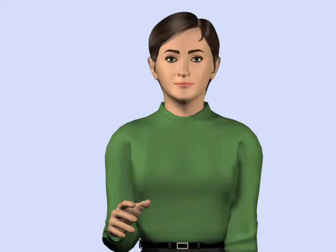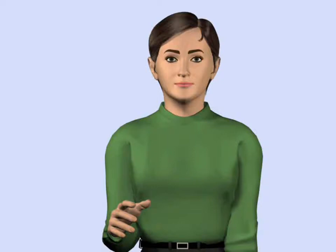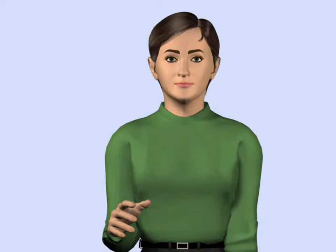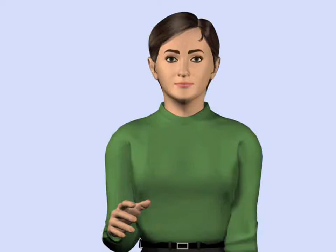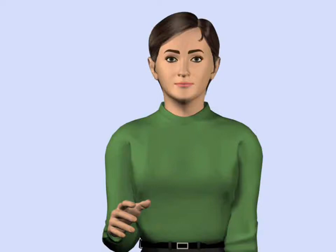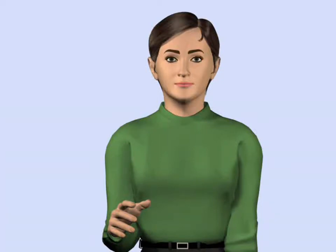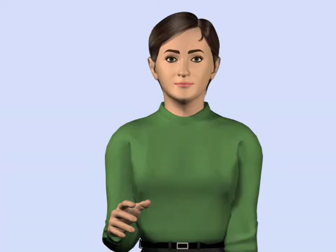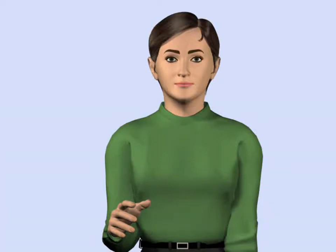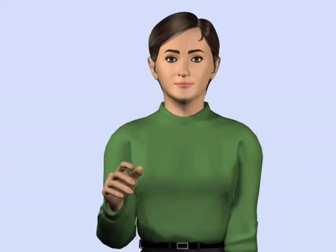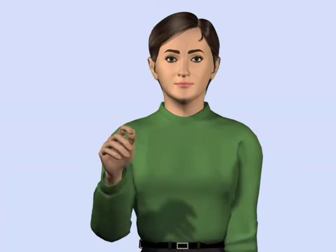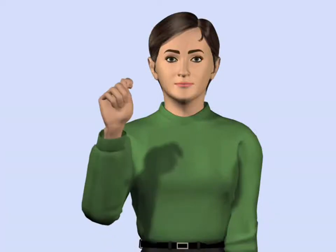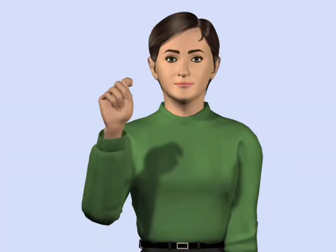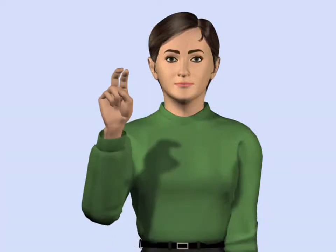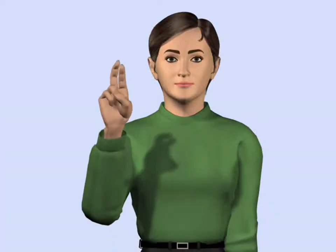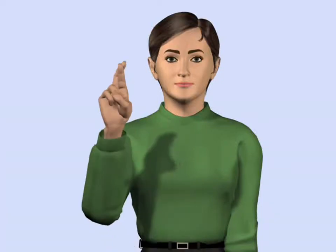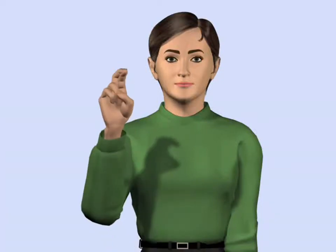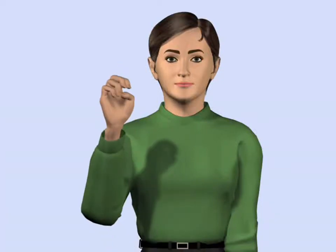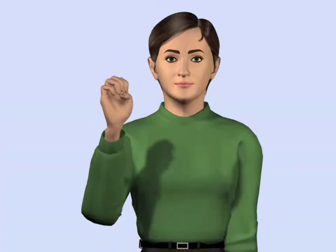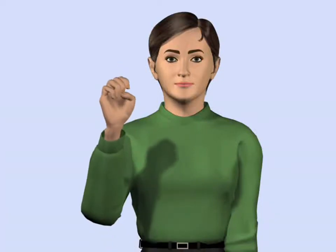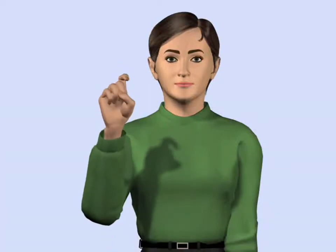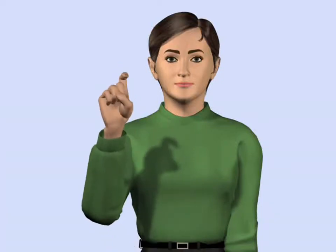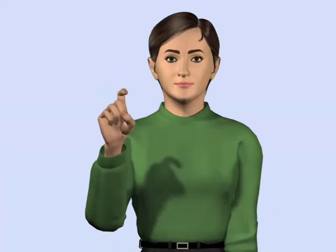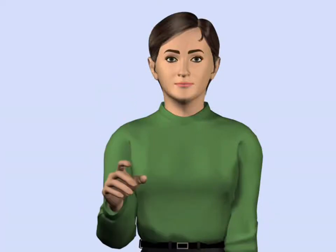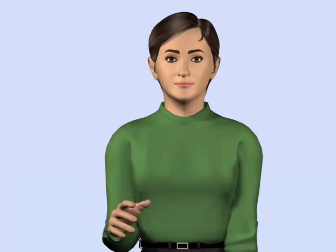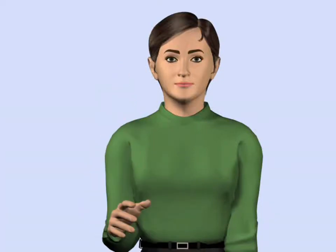t-rex